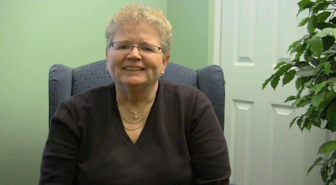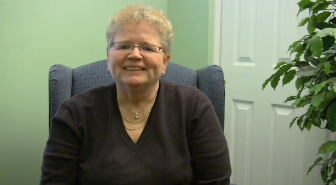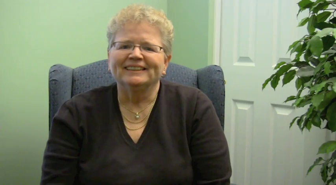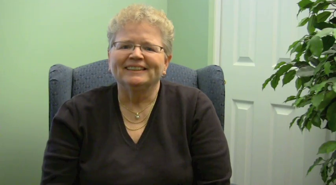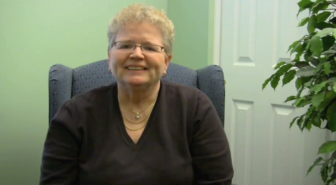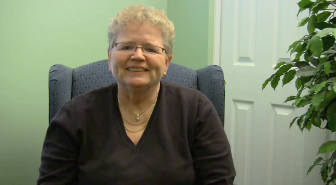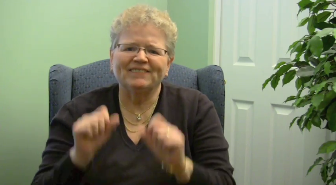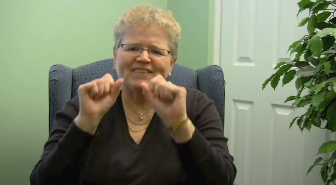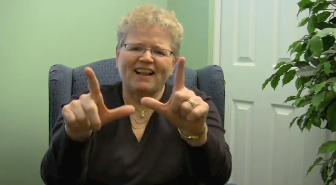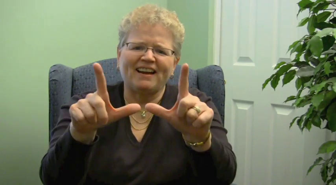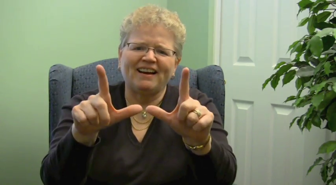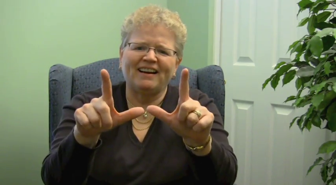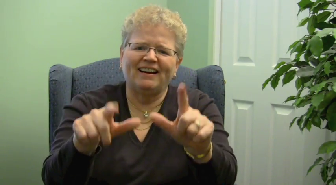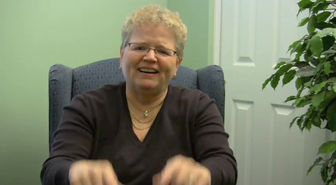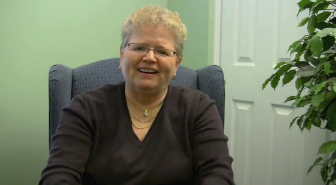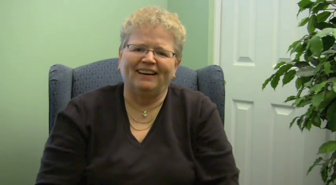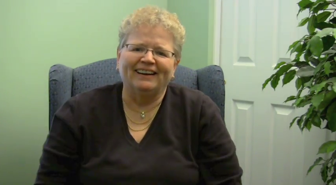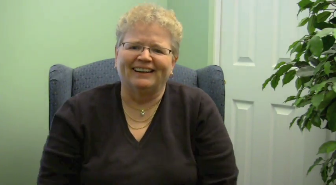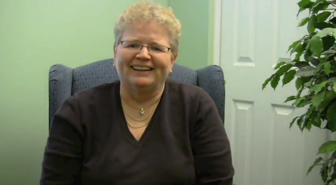VLOG